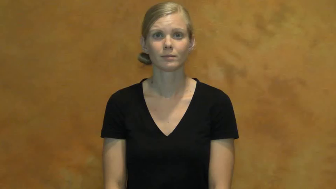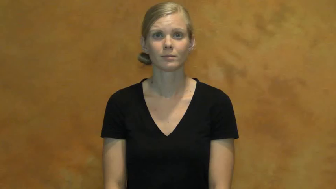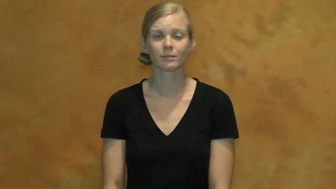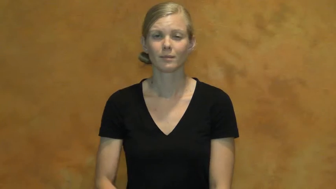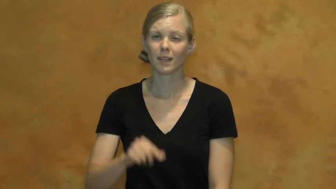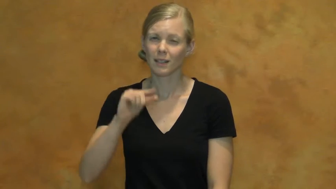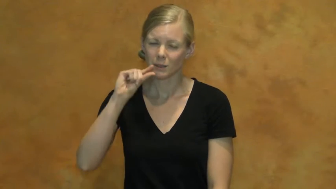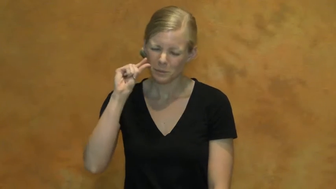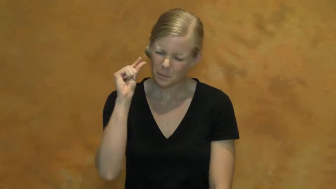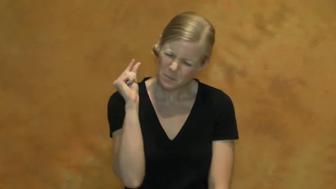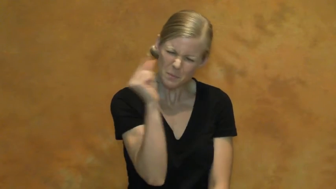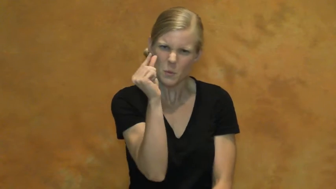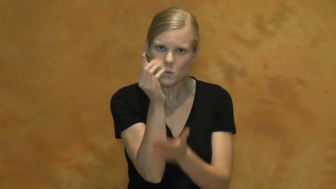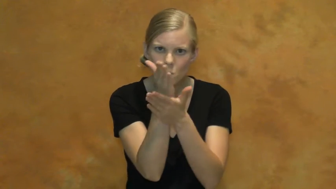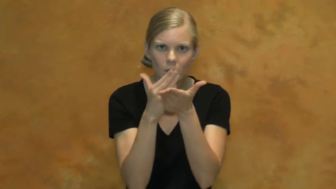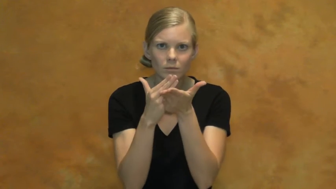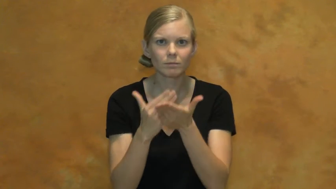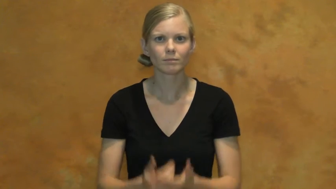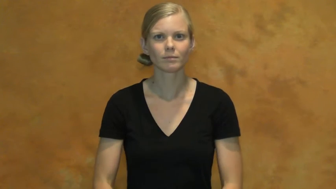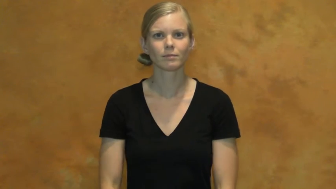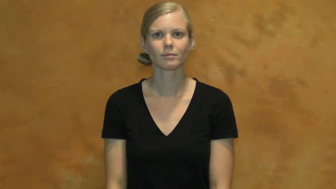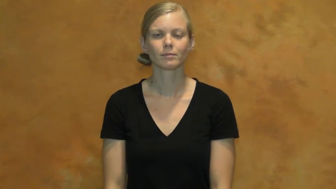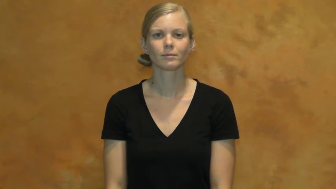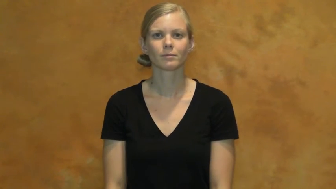particle